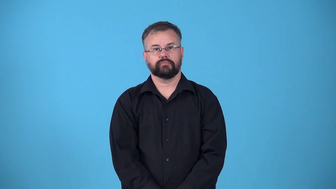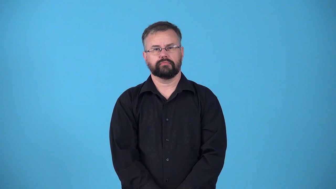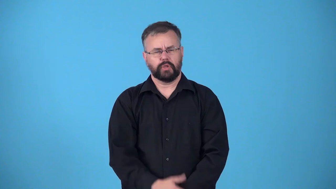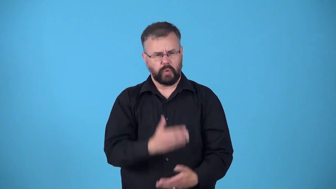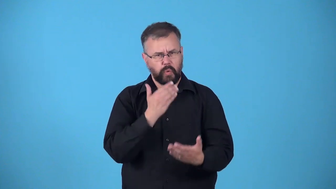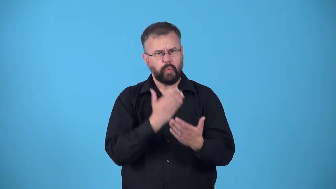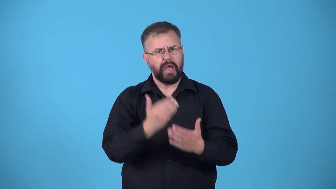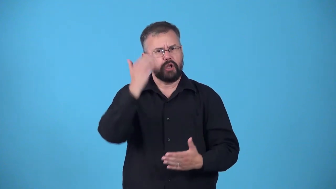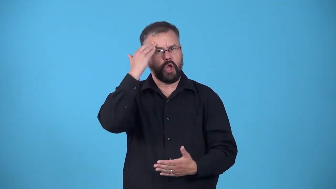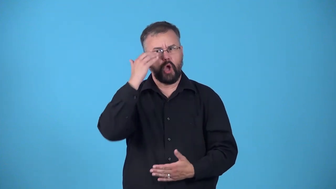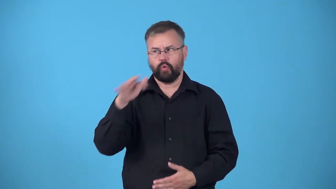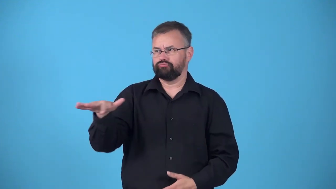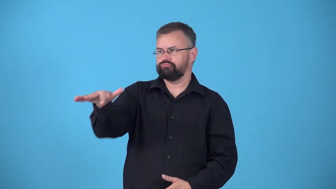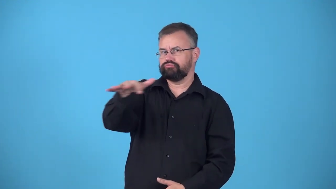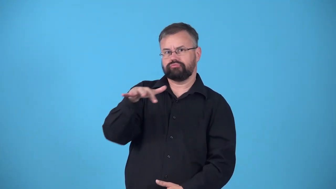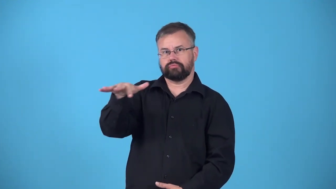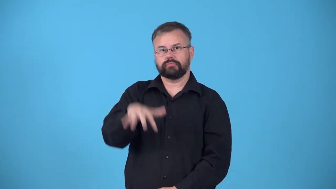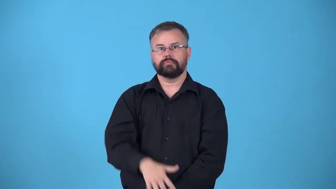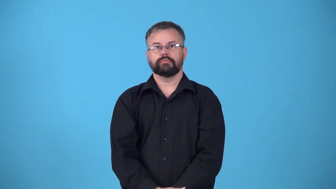know the area